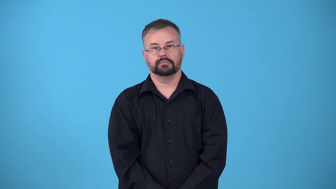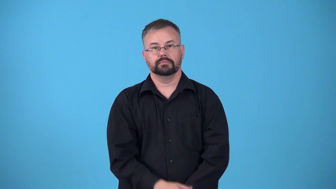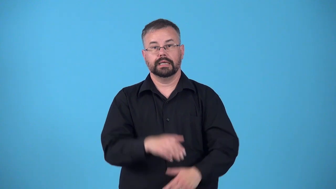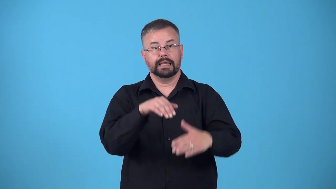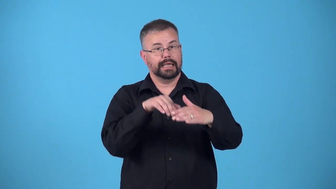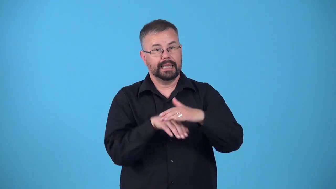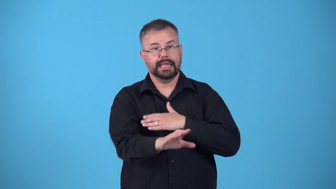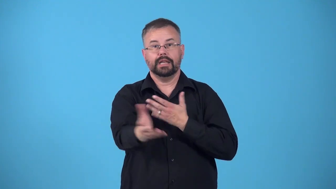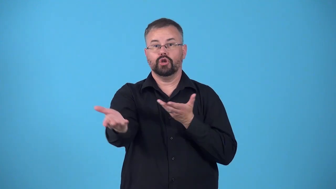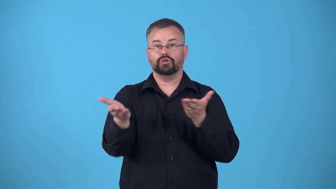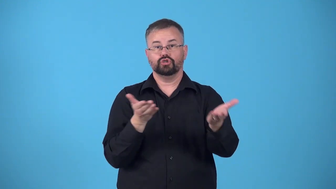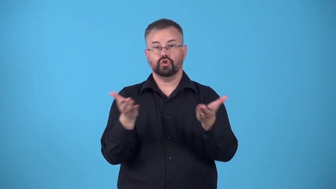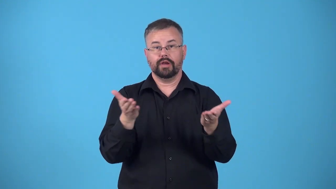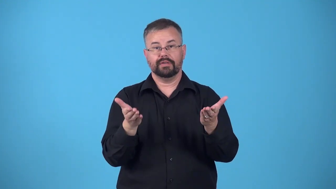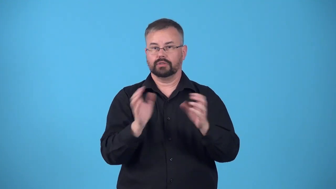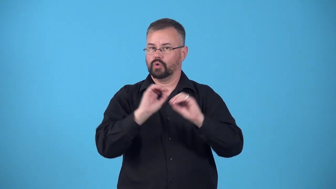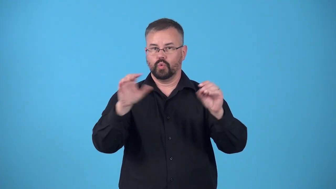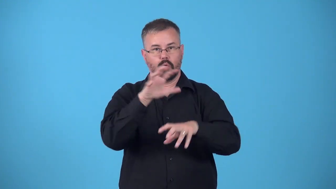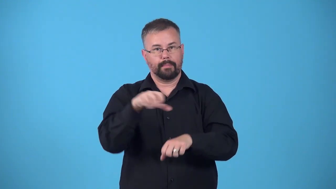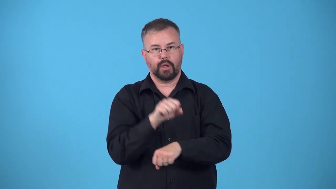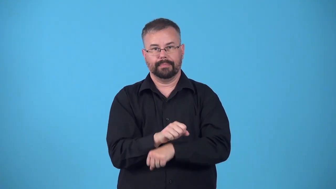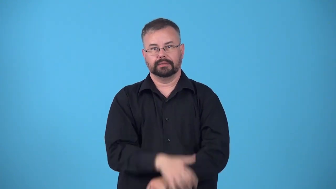walk in service